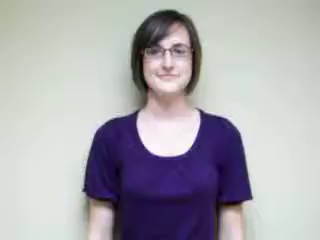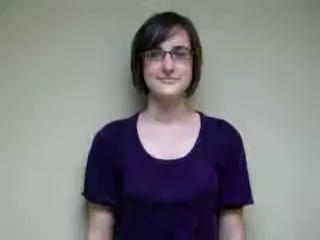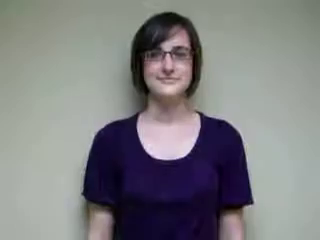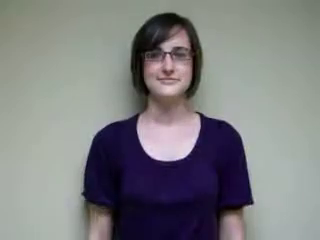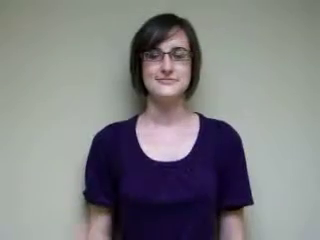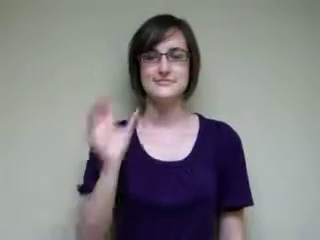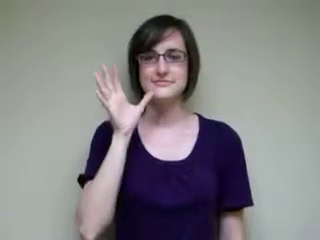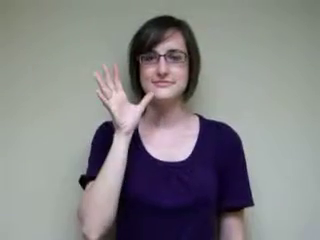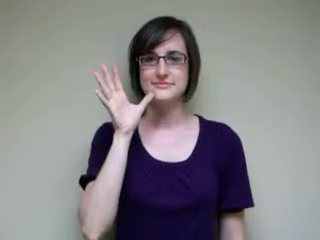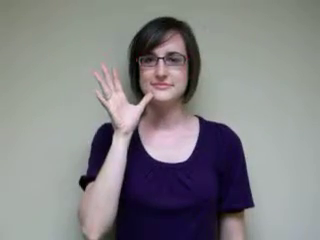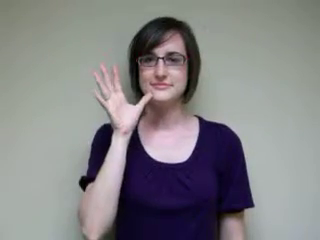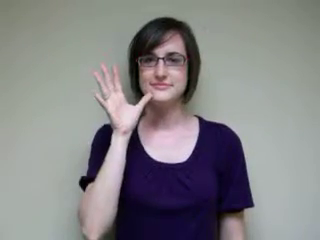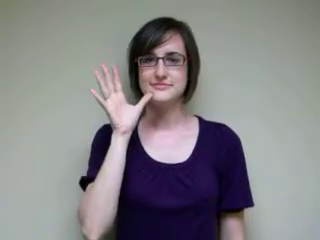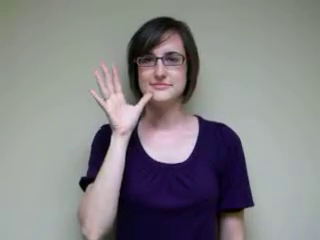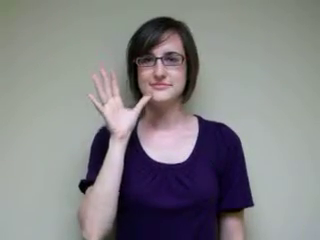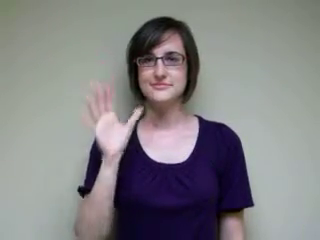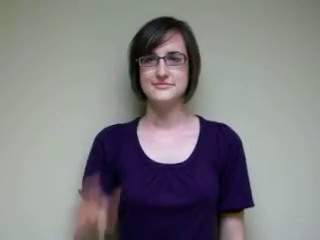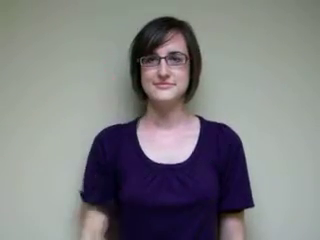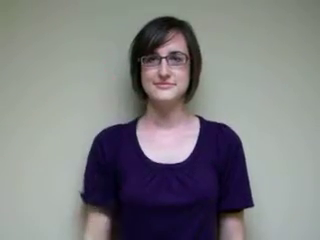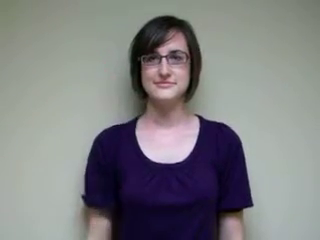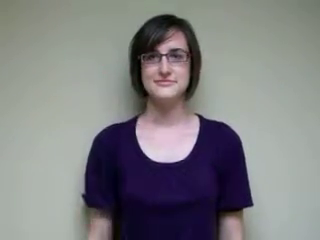Bosnia and Herzegovina